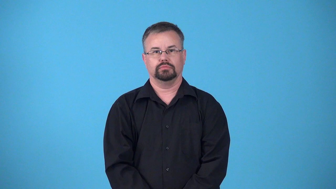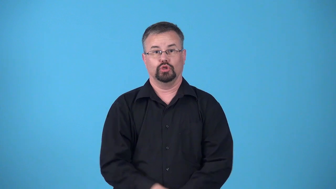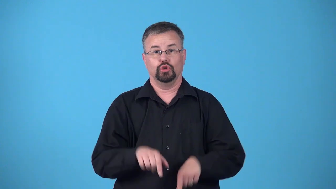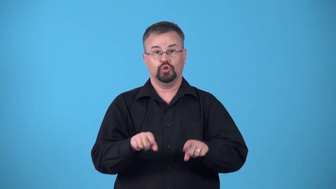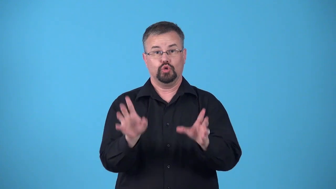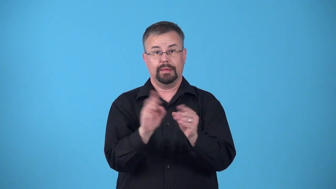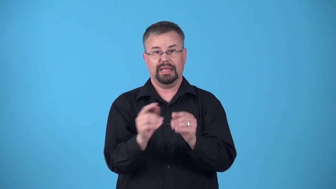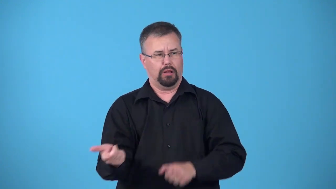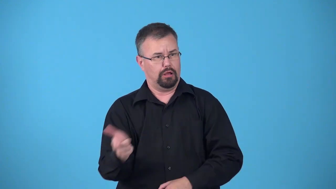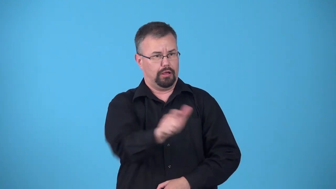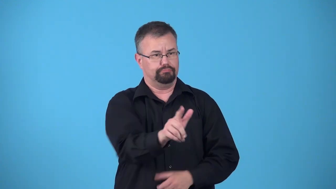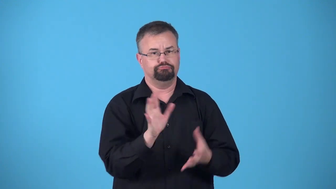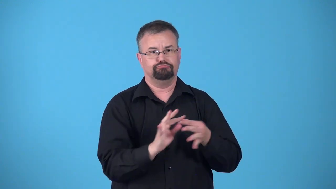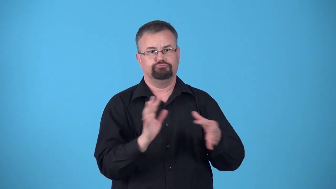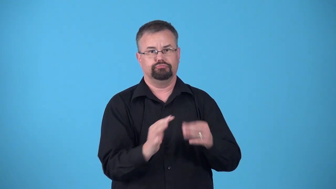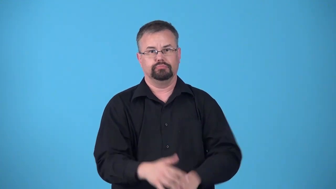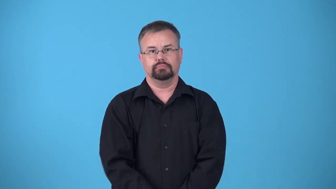have the floor